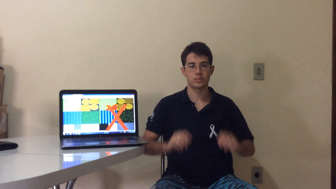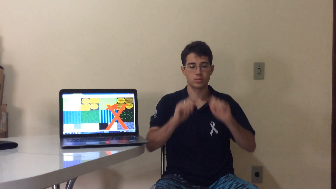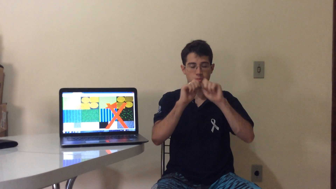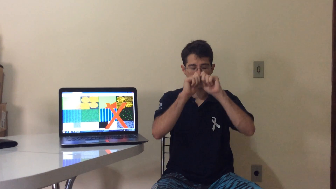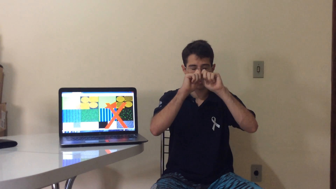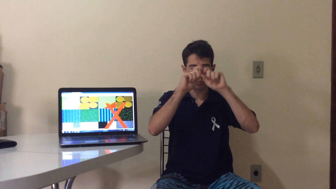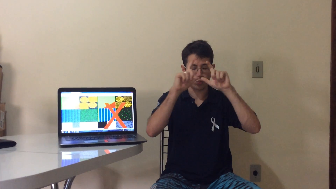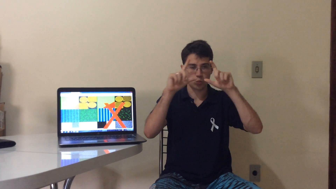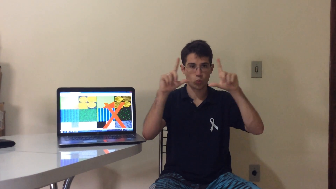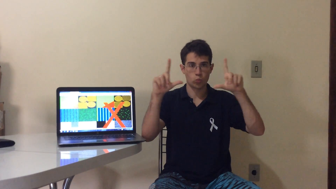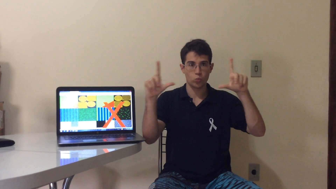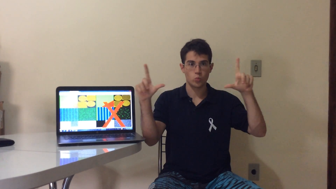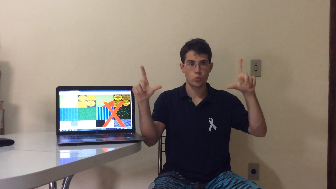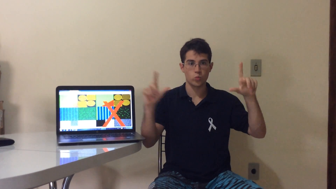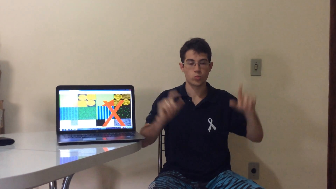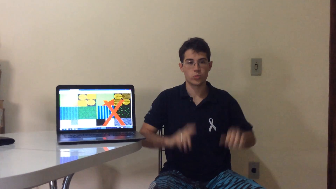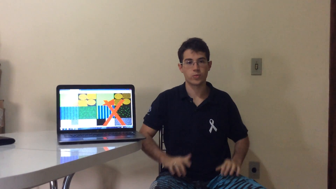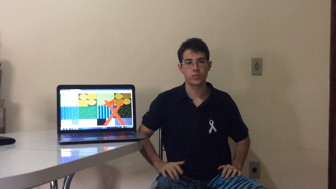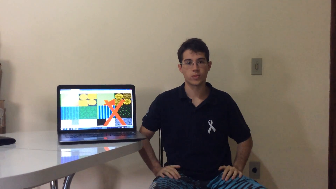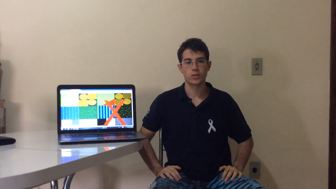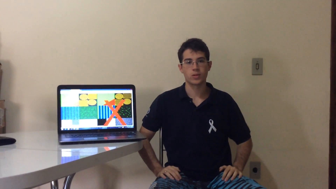blurry